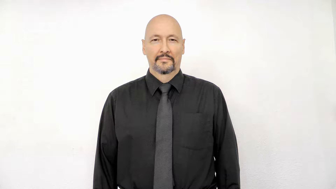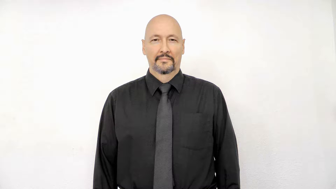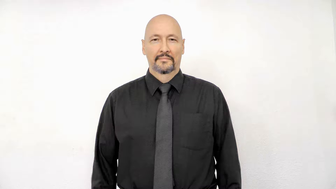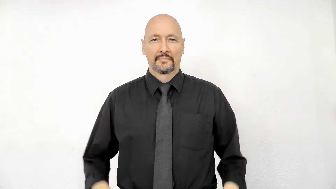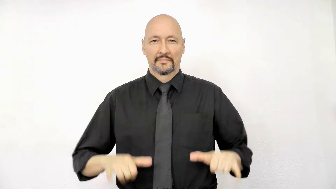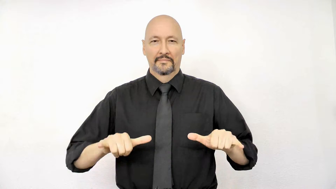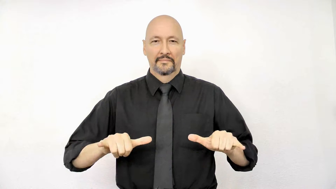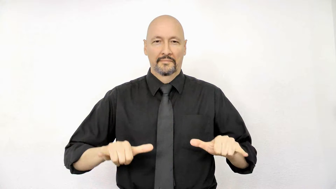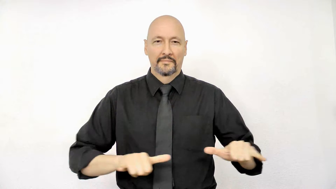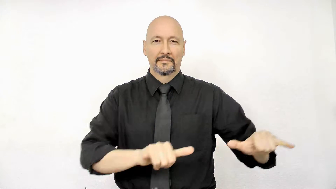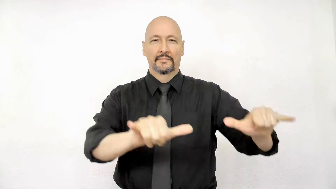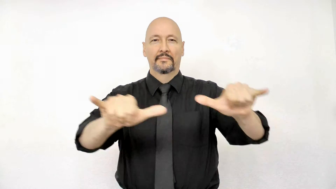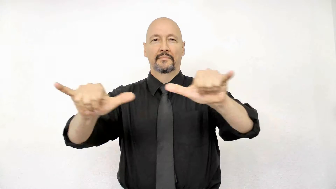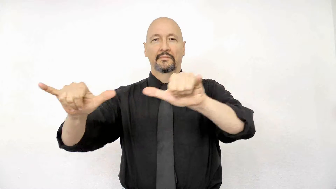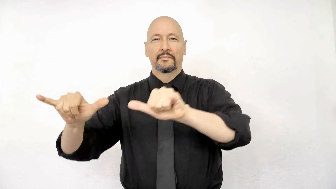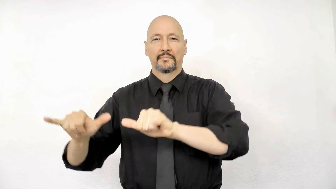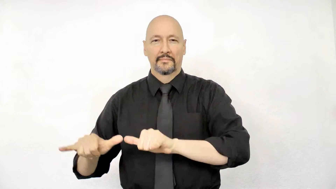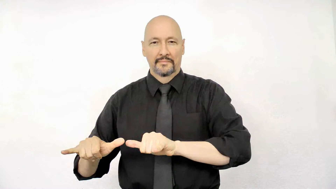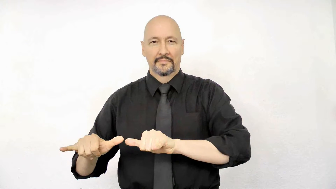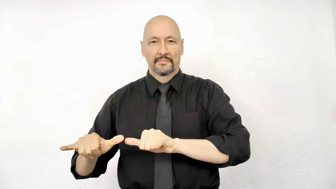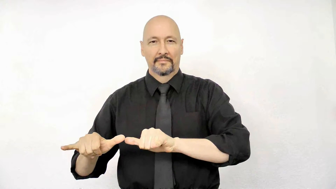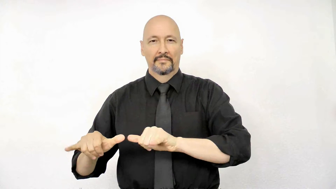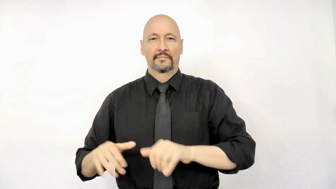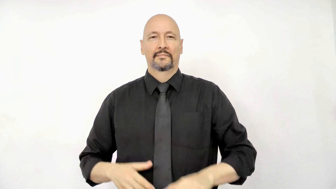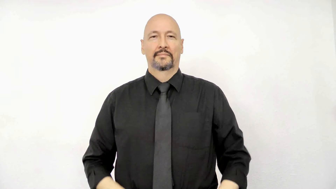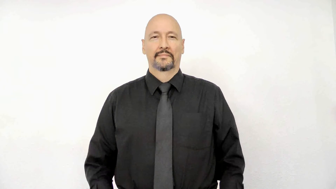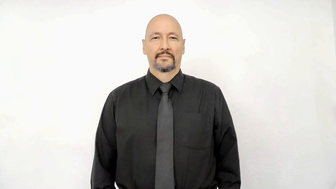standard same as all